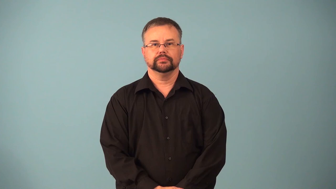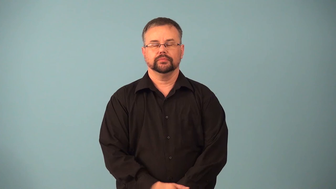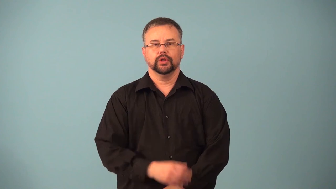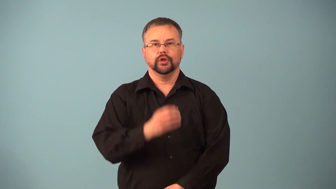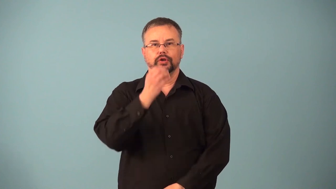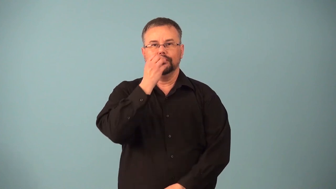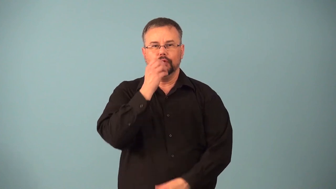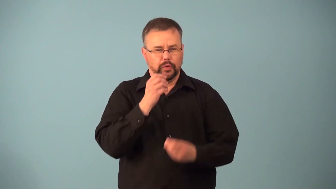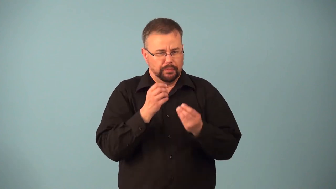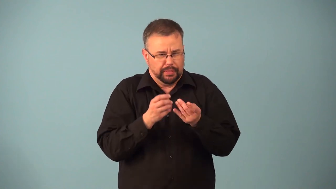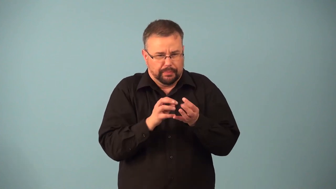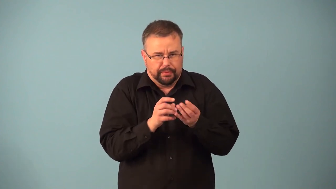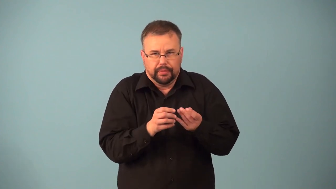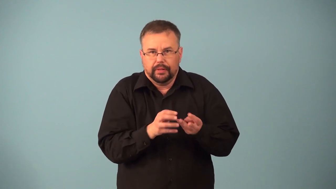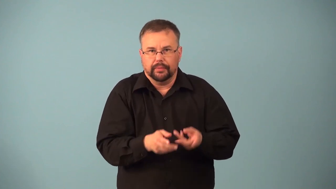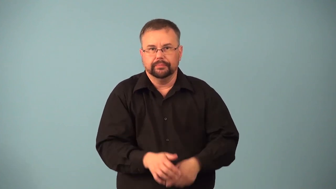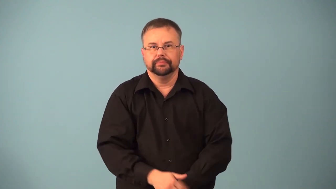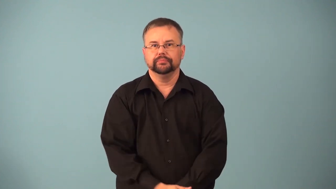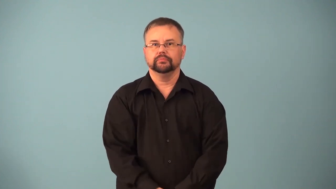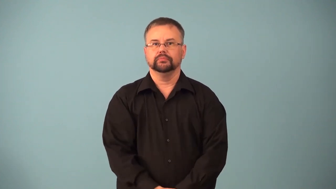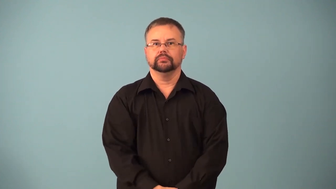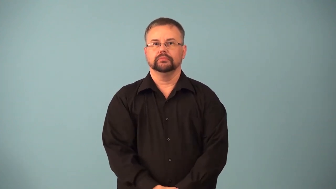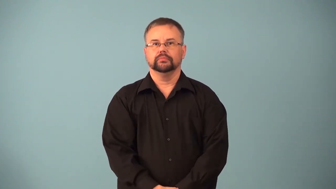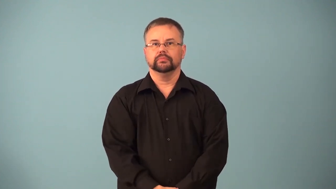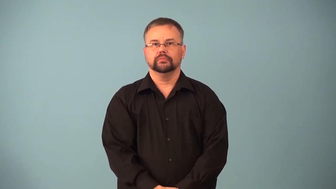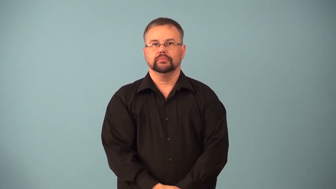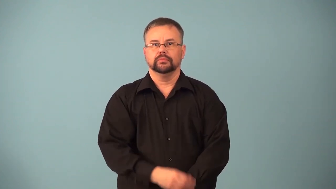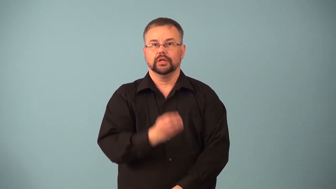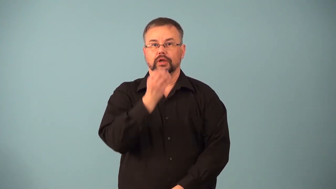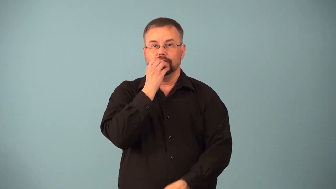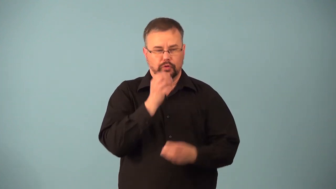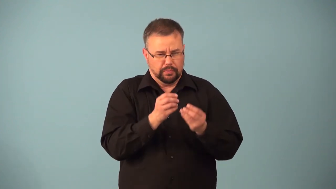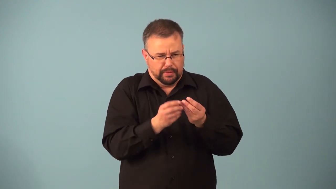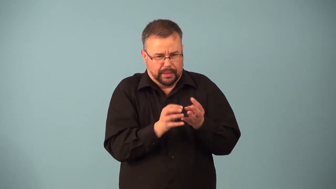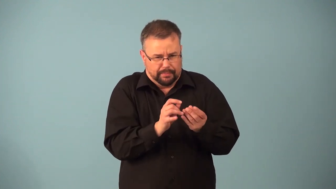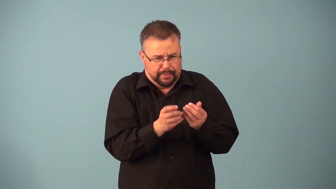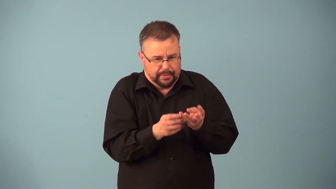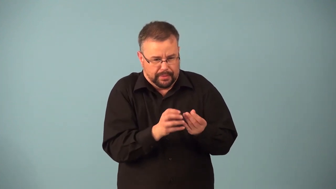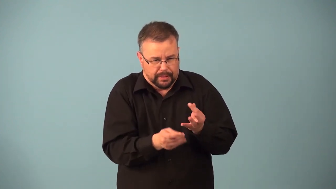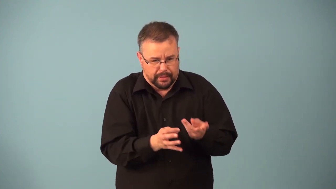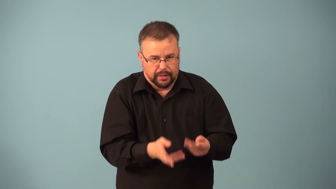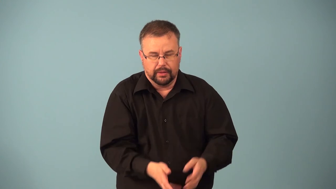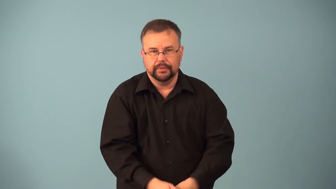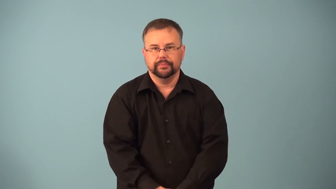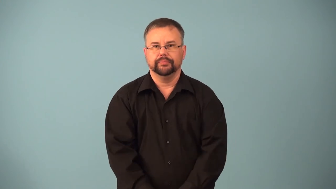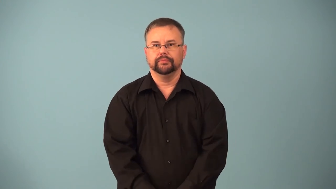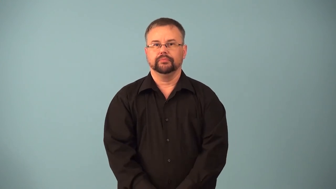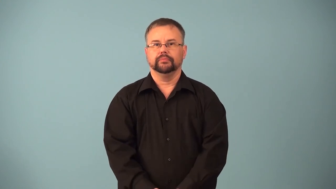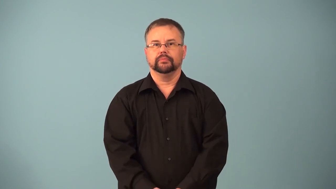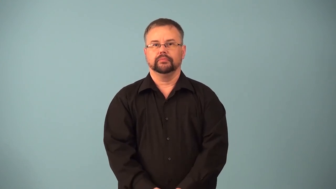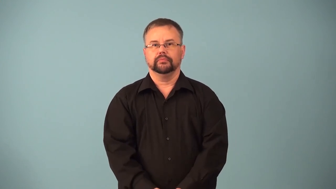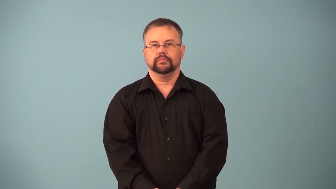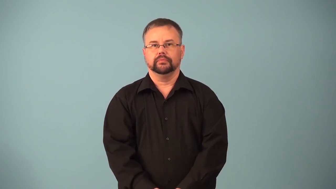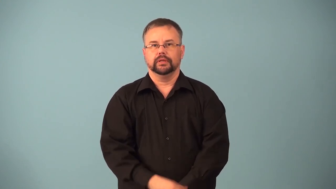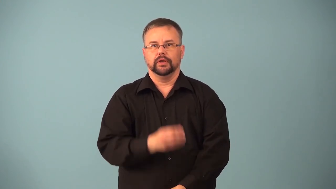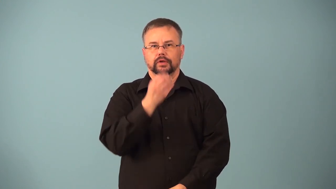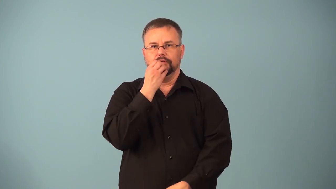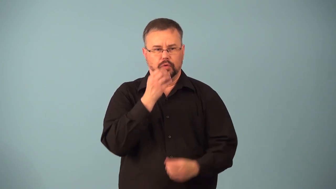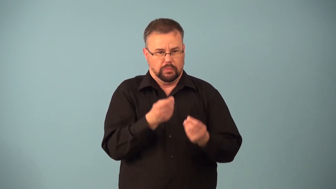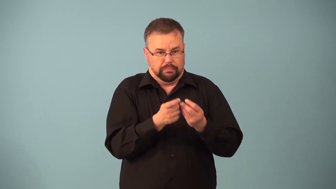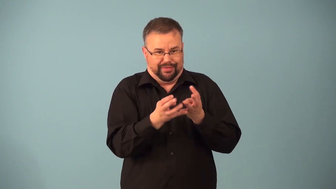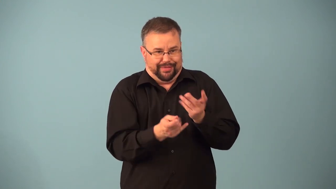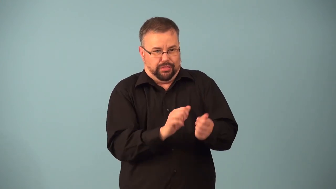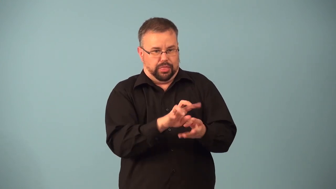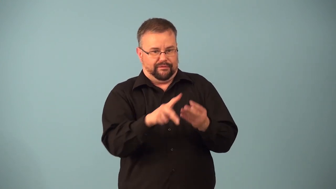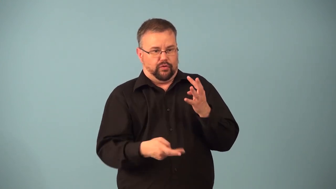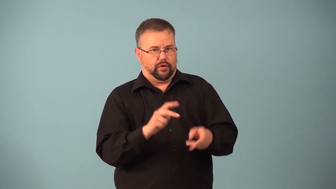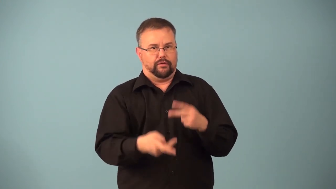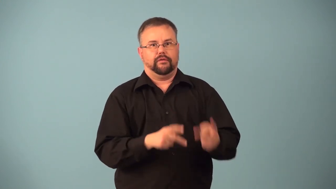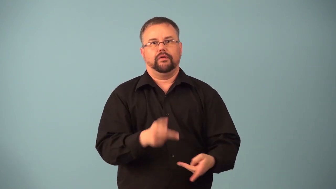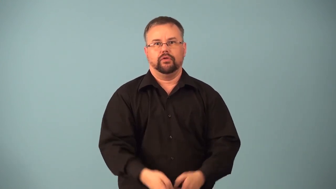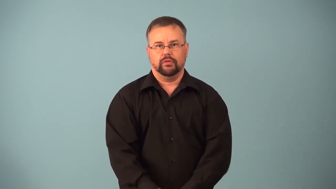flaky,flakier,flakiest